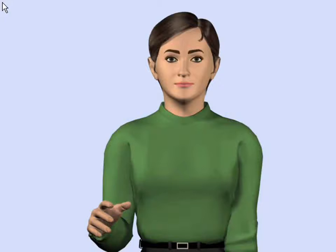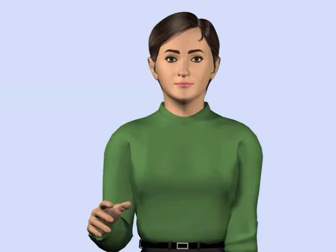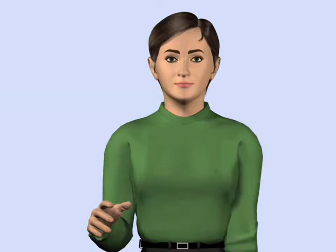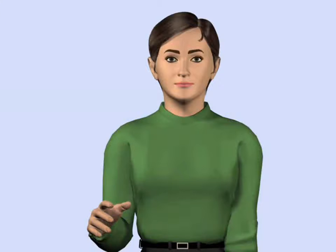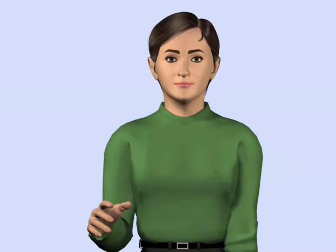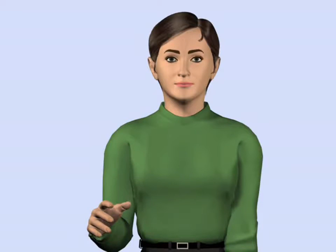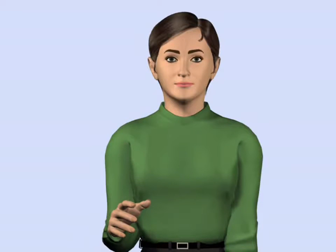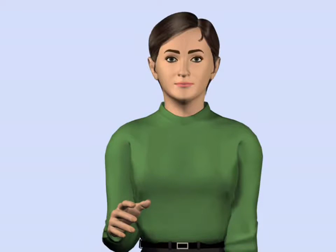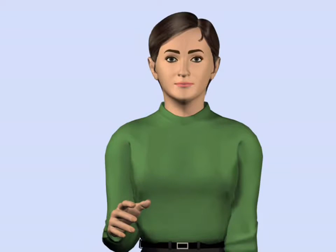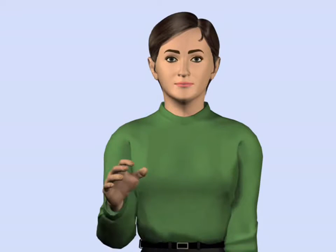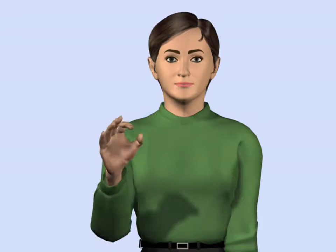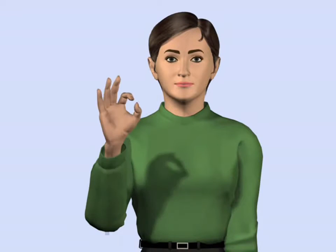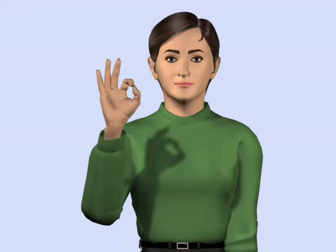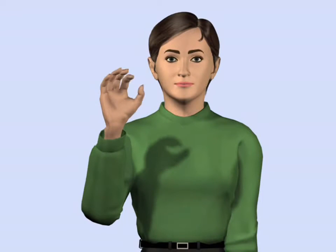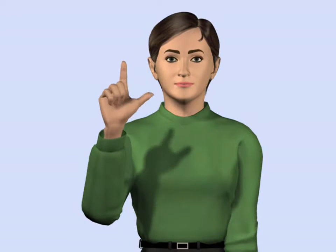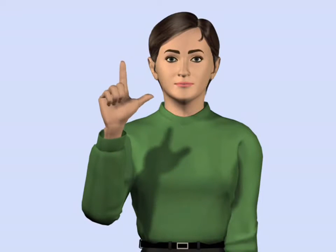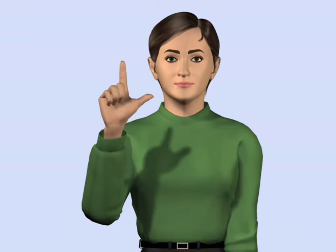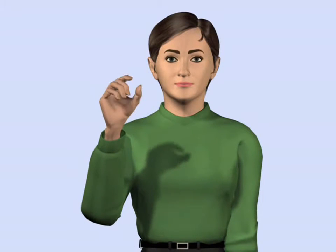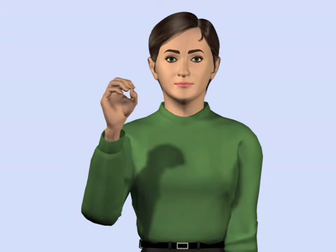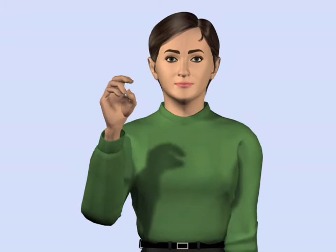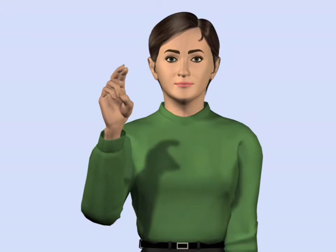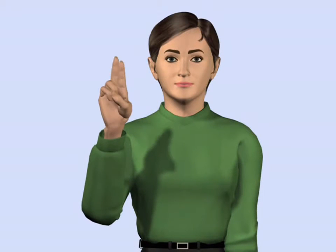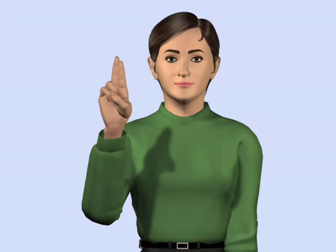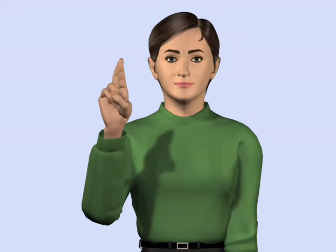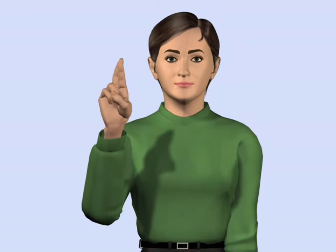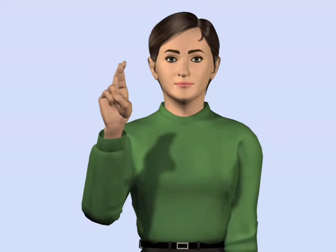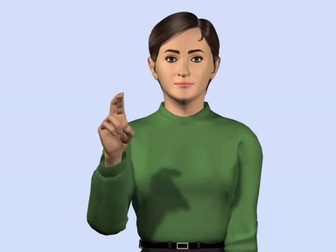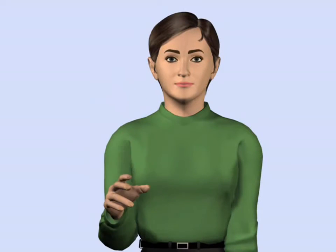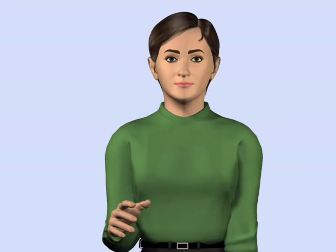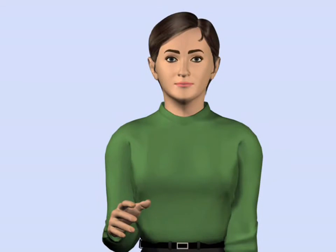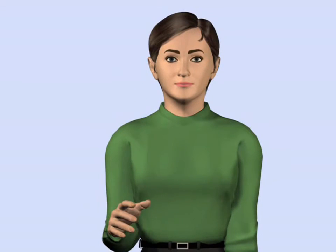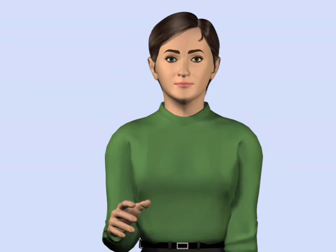flour